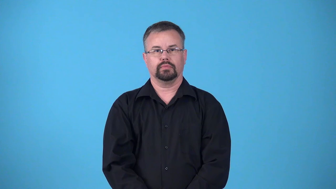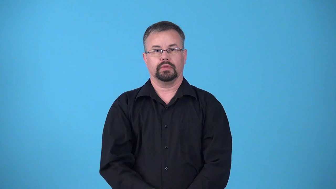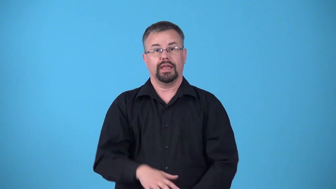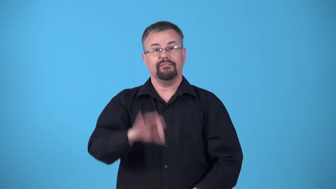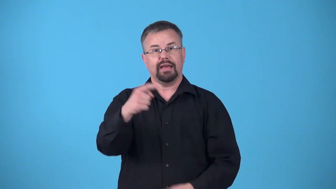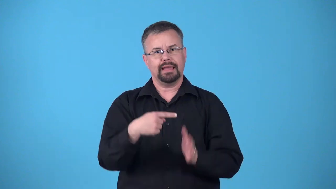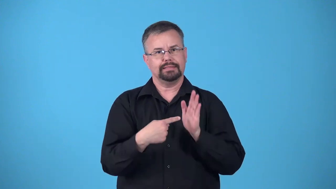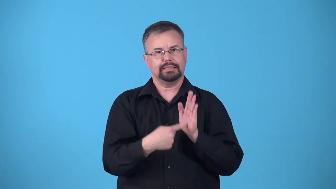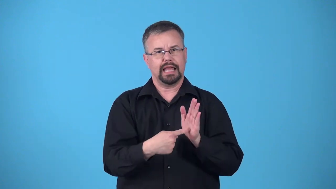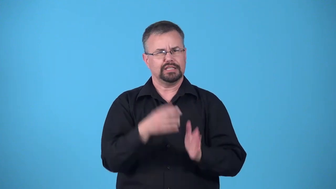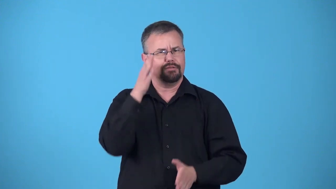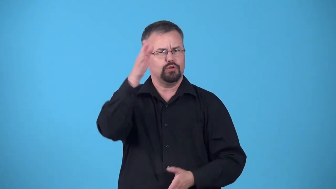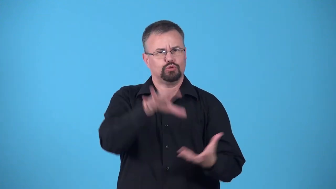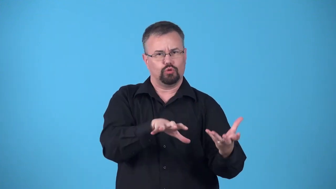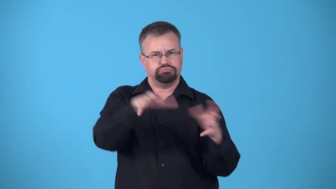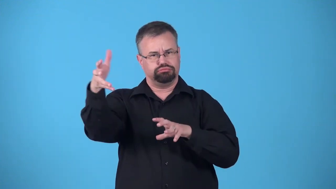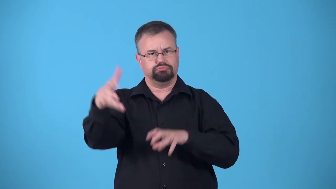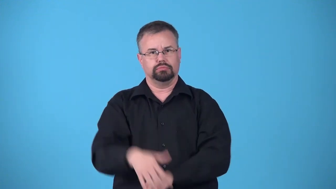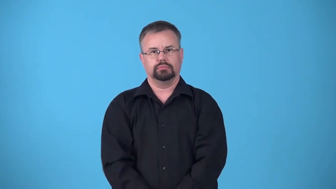handwriting is on the wall